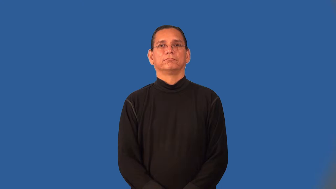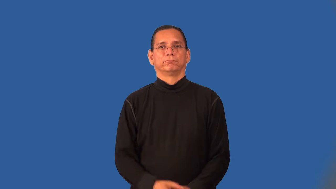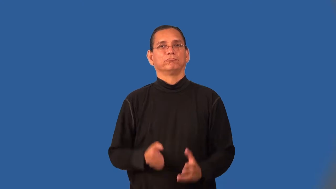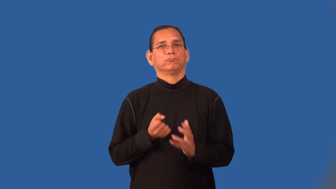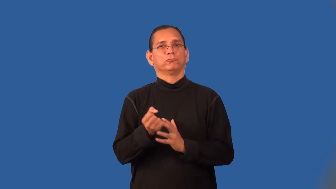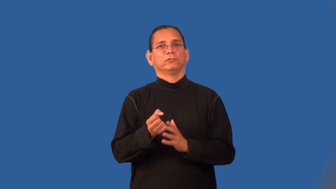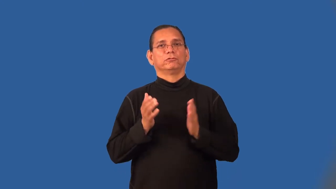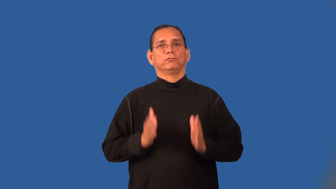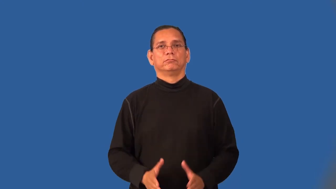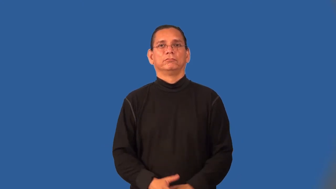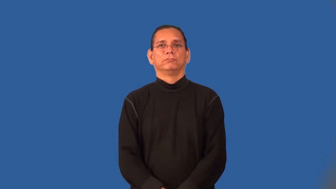rusher-football